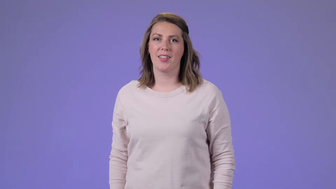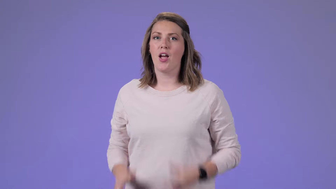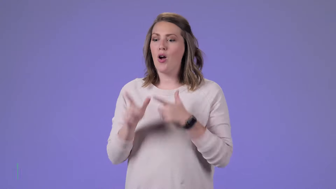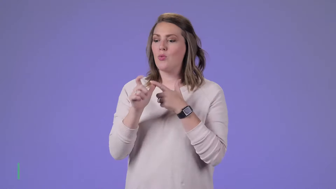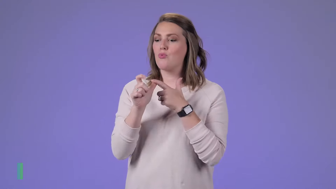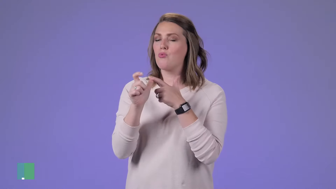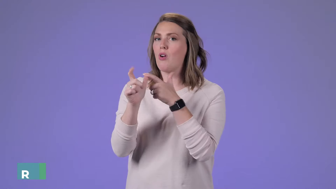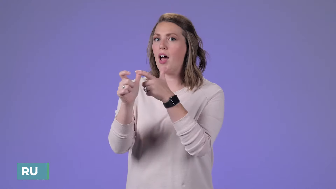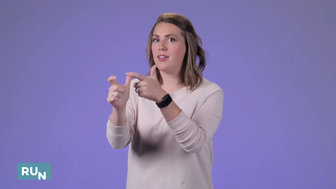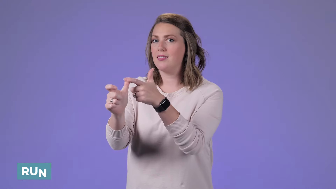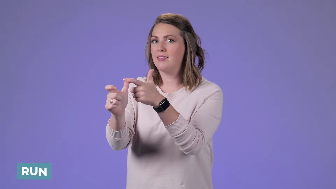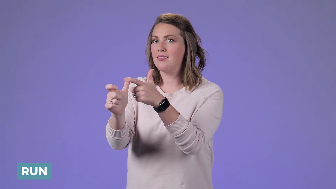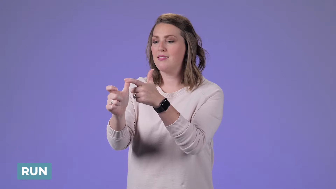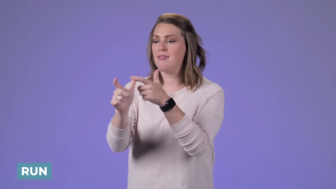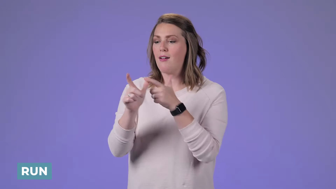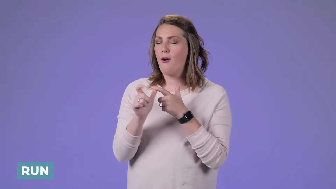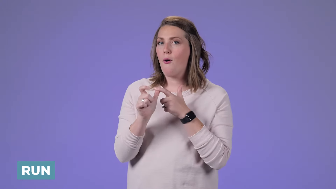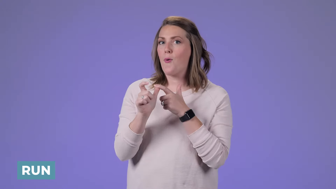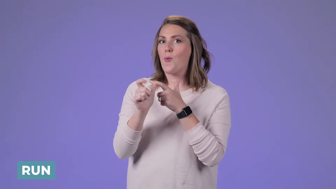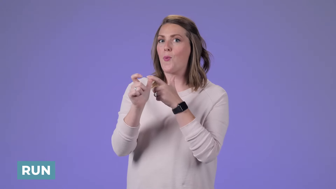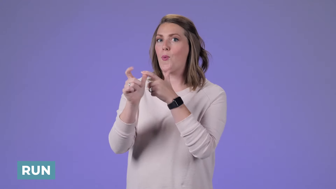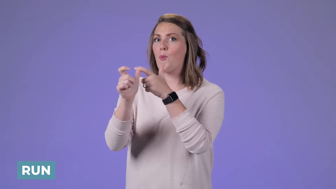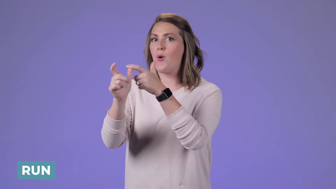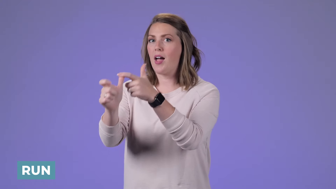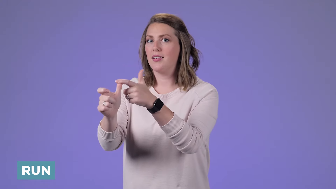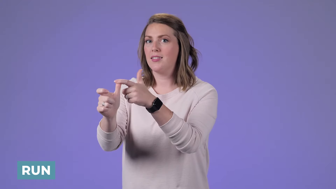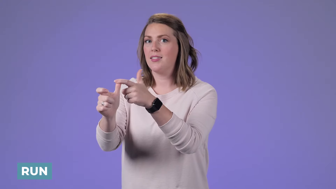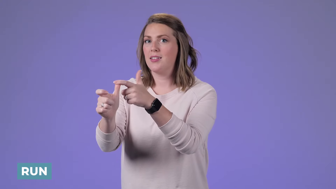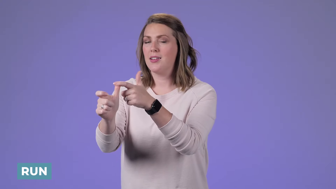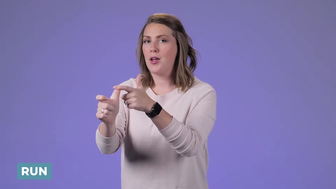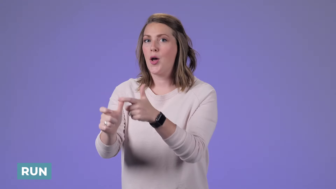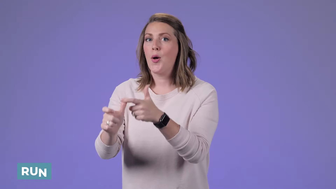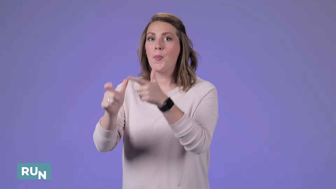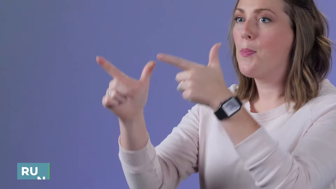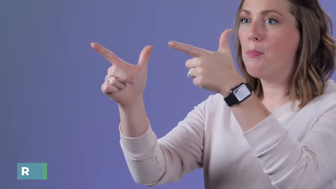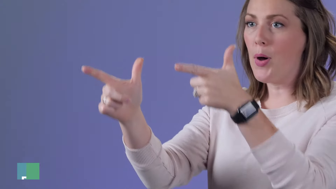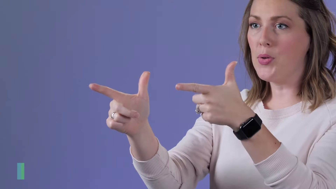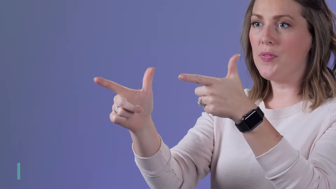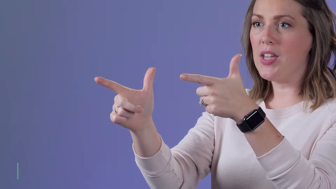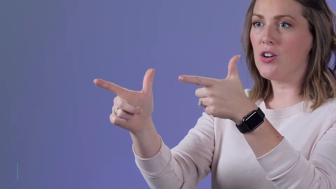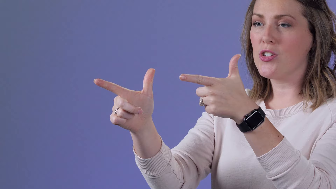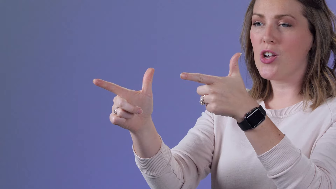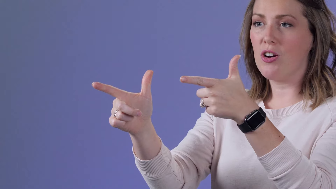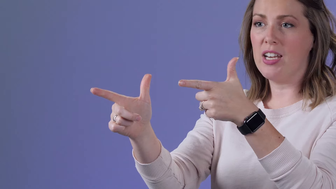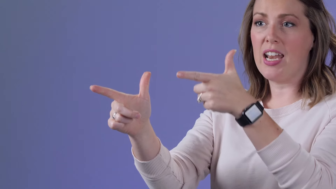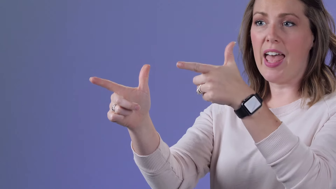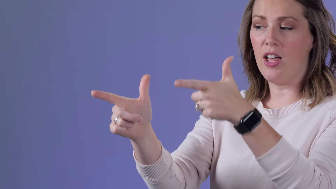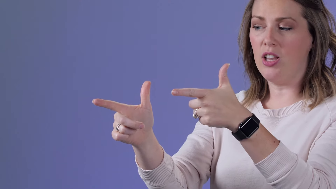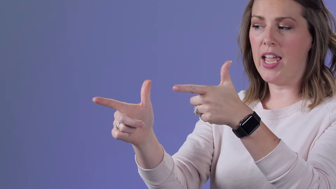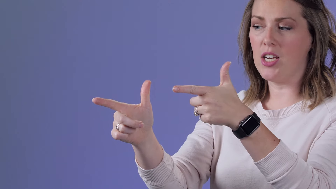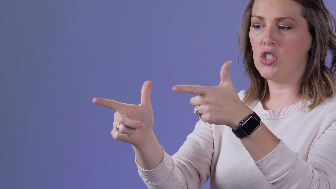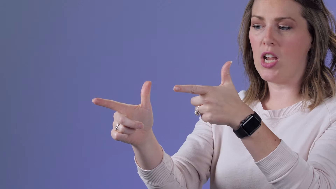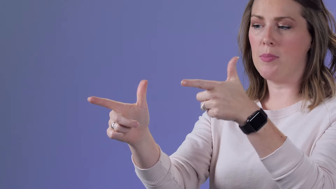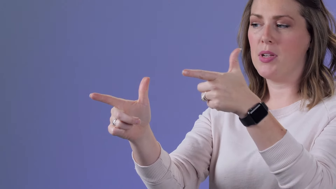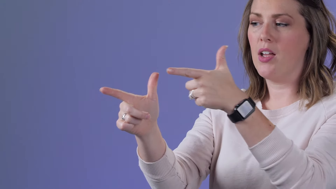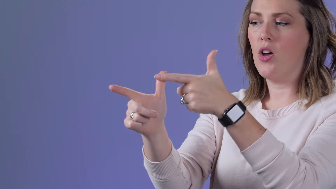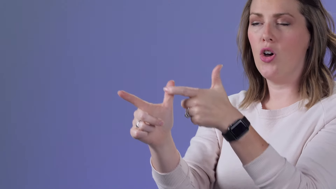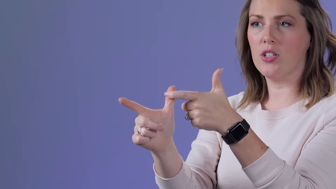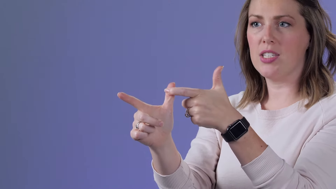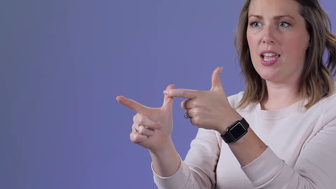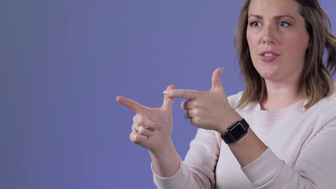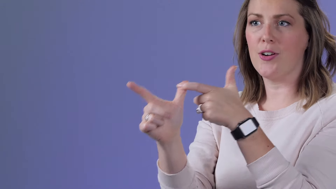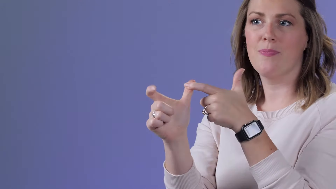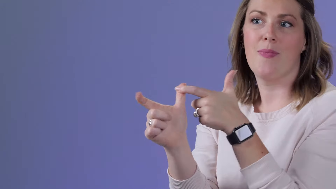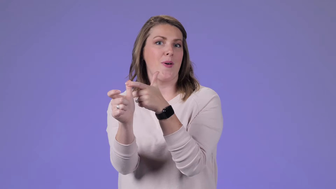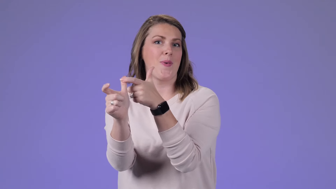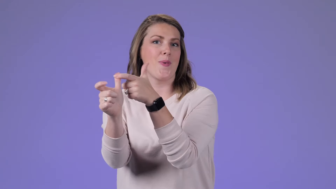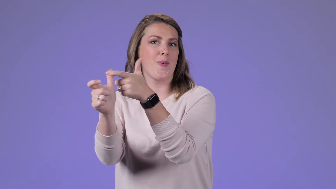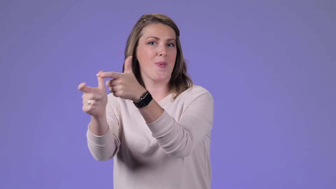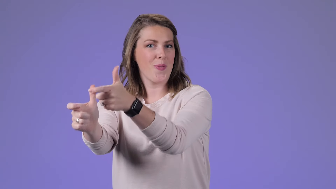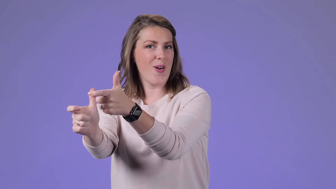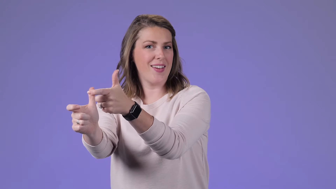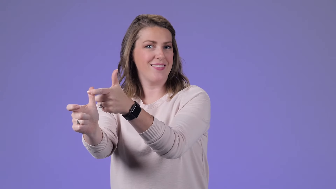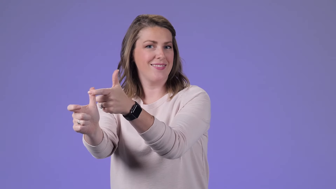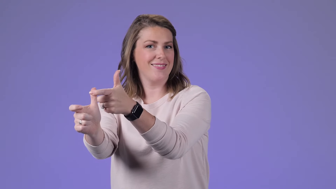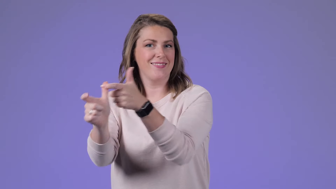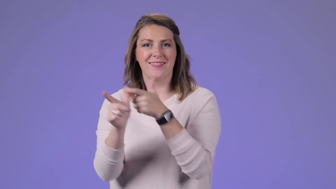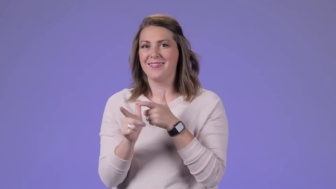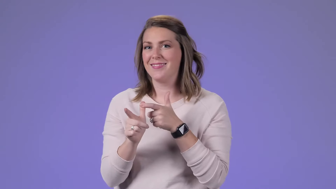Run